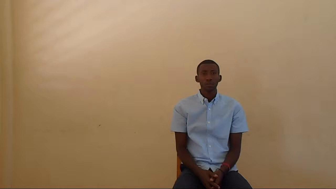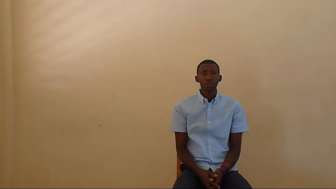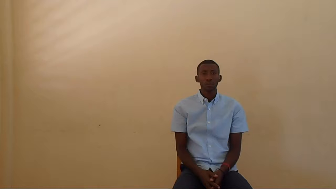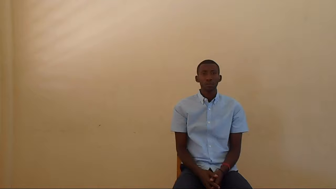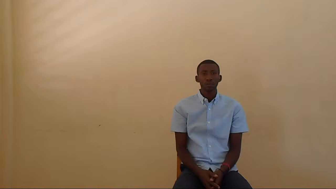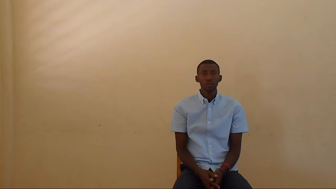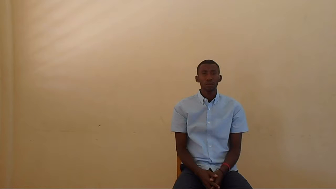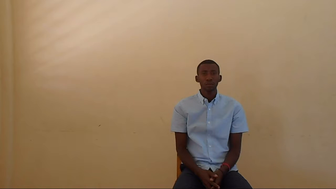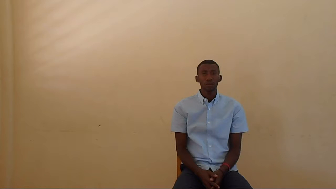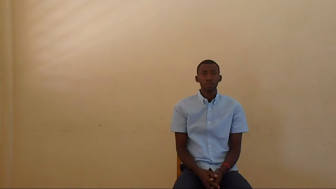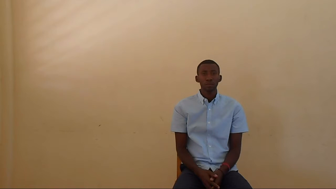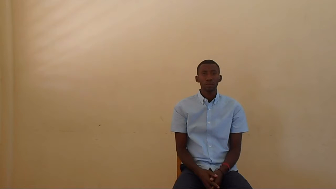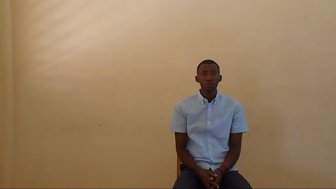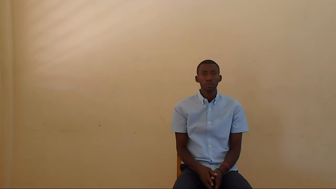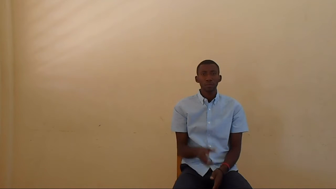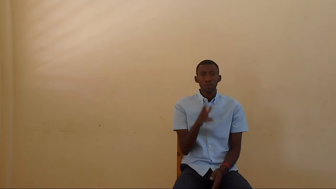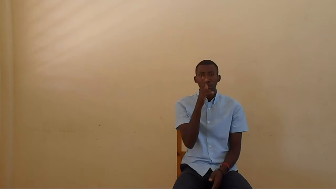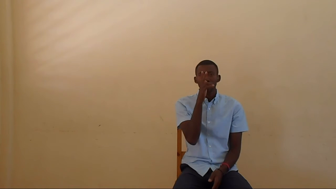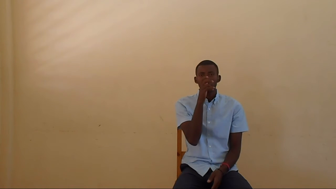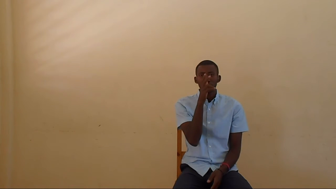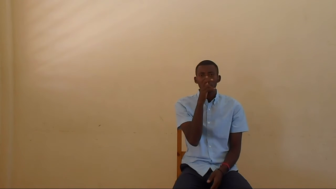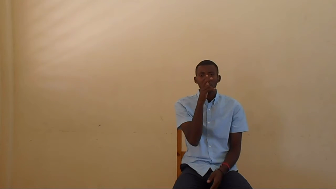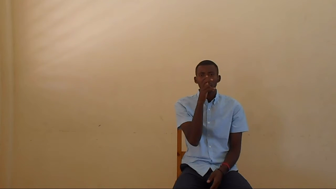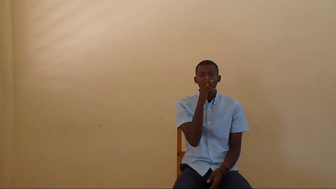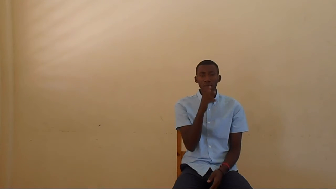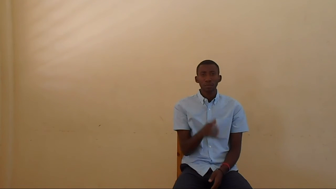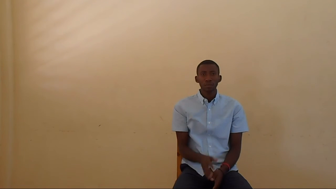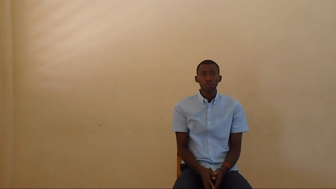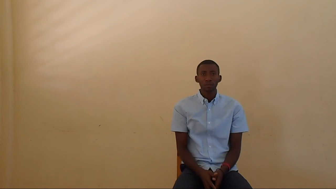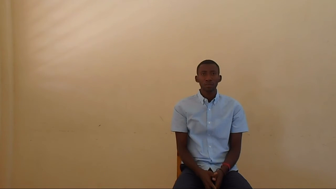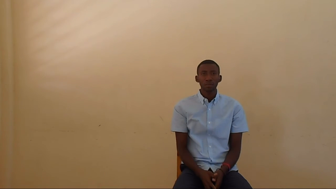housefly